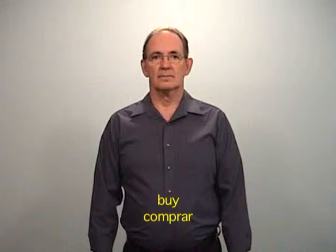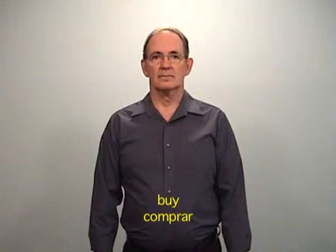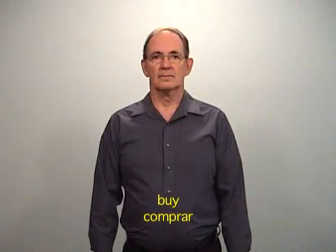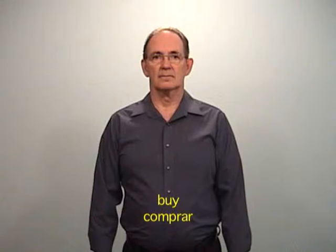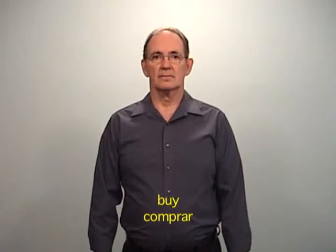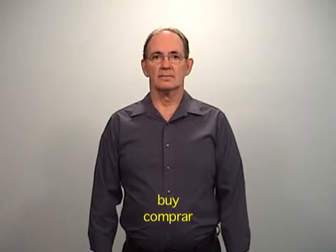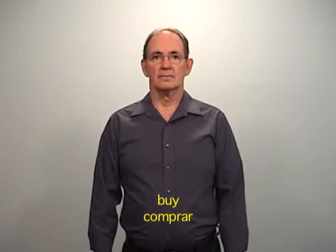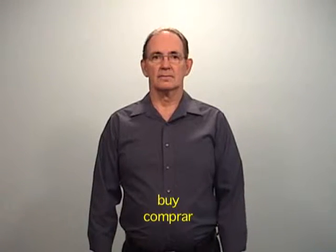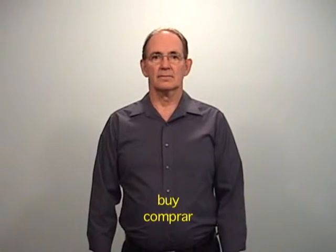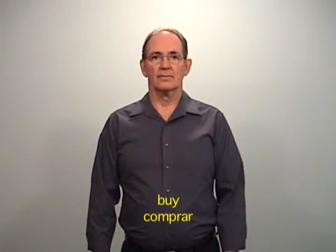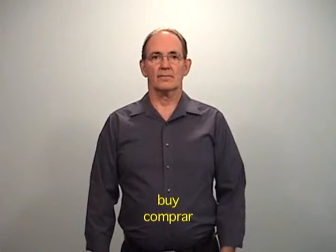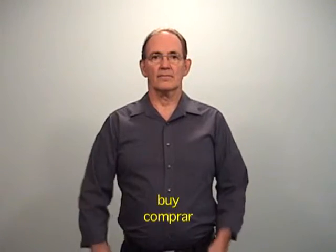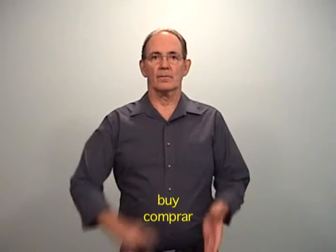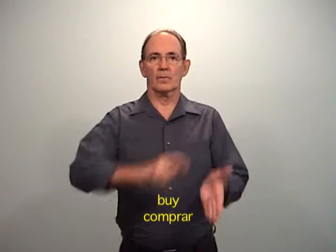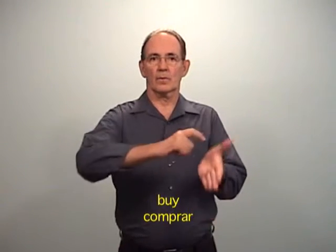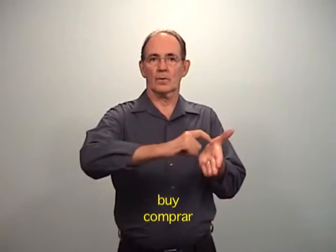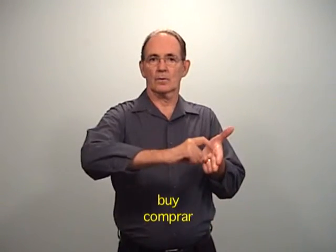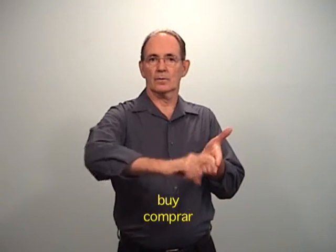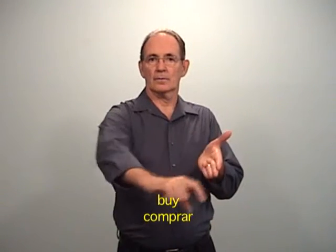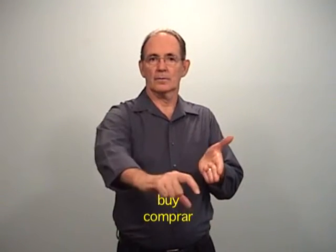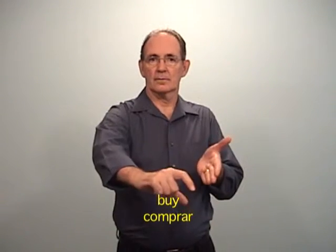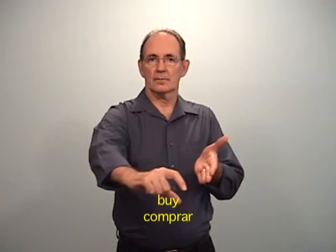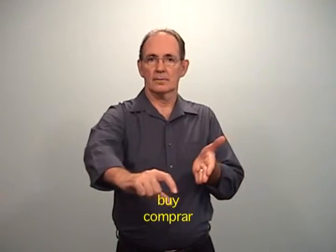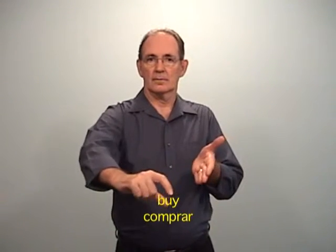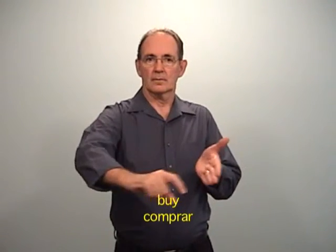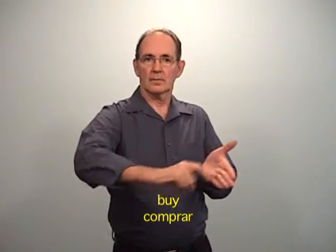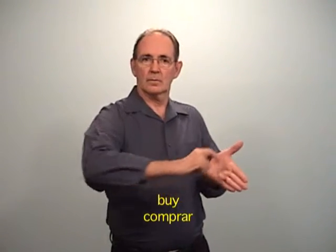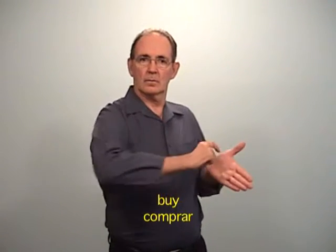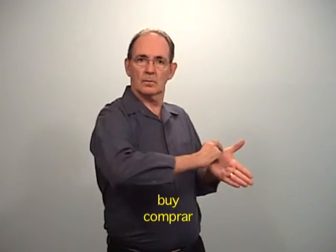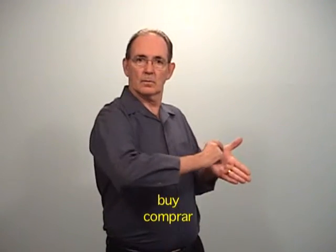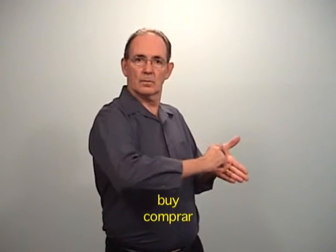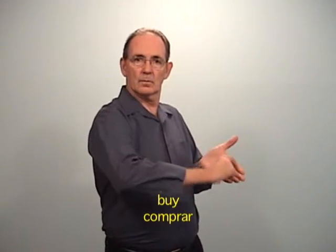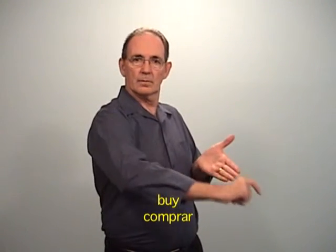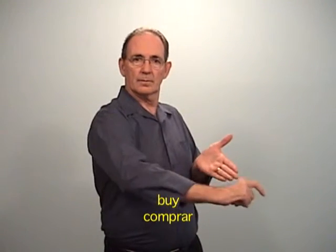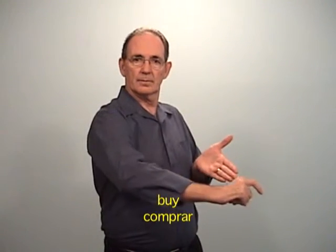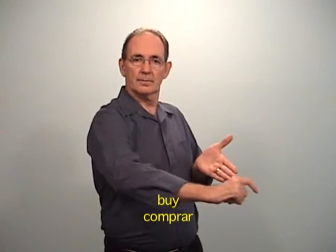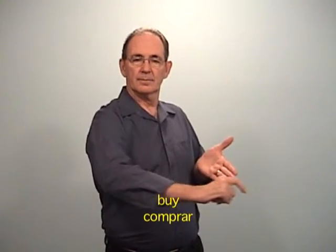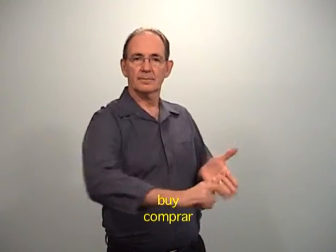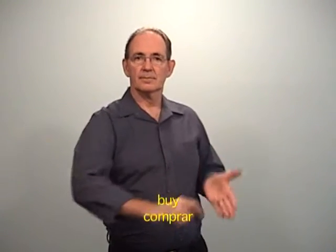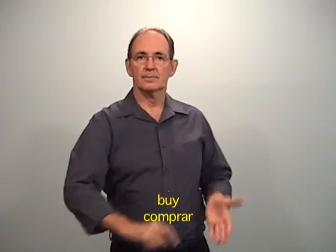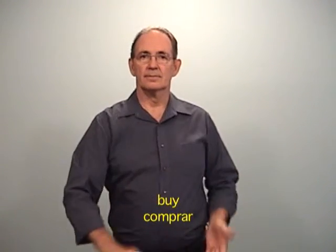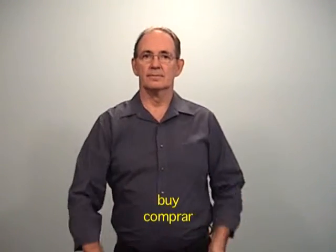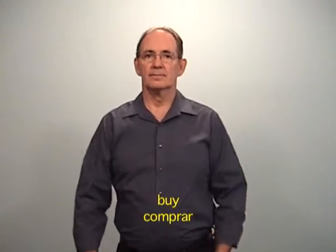Buy